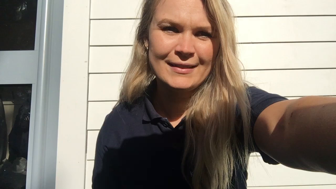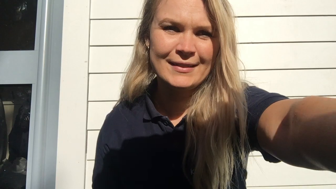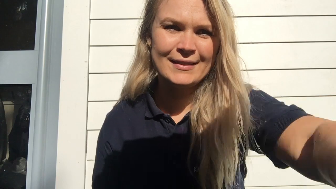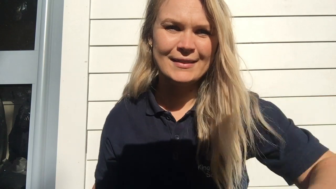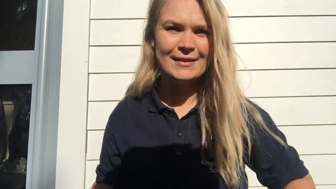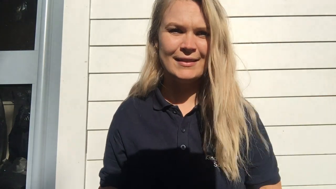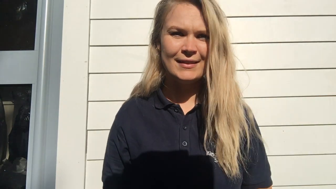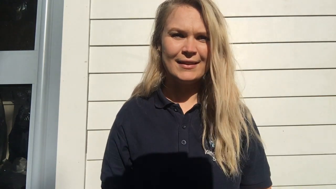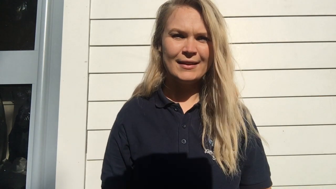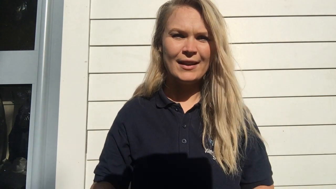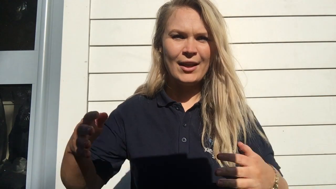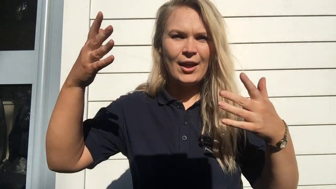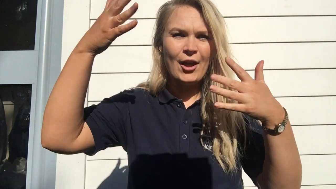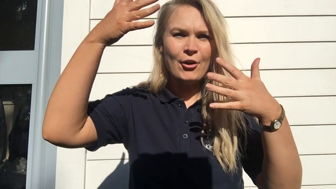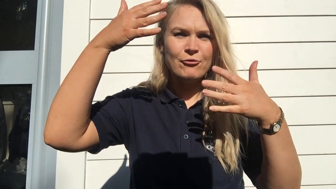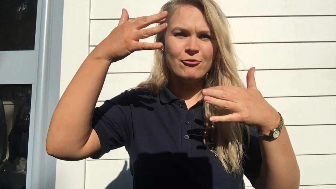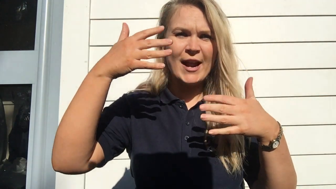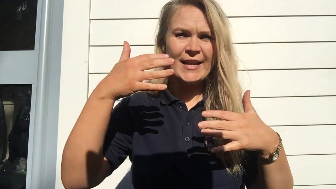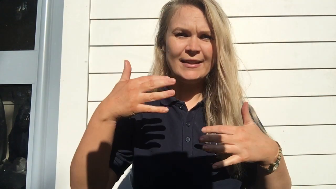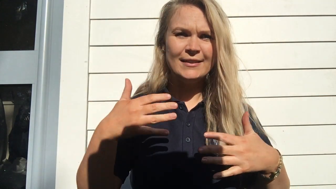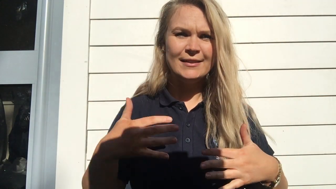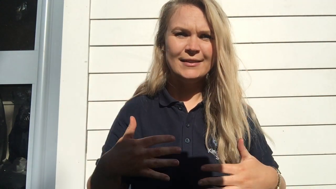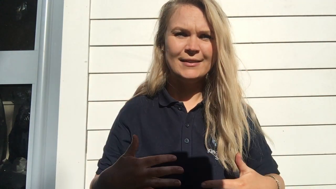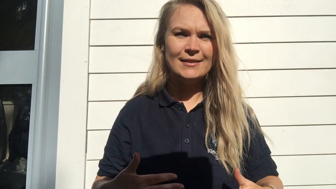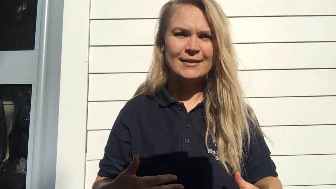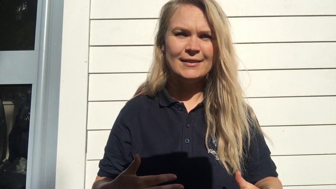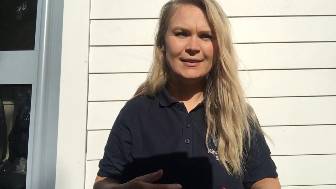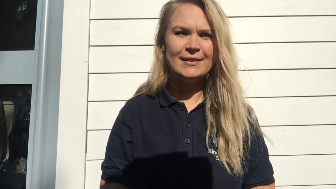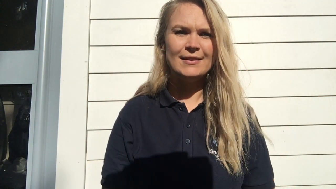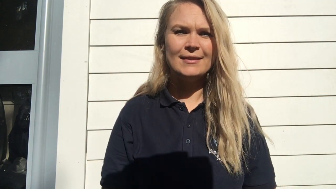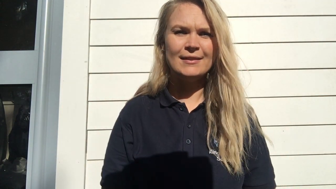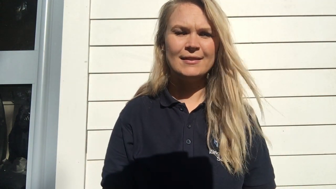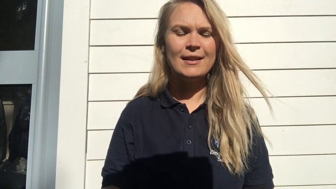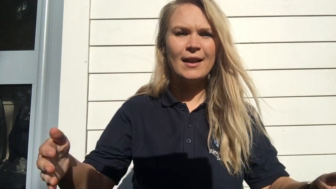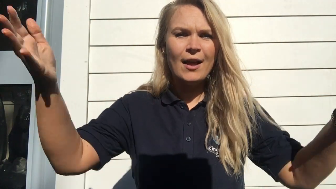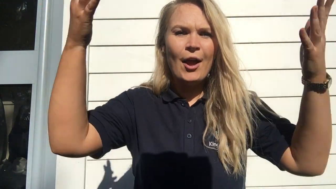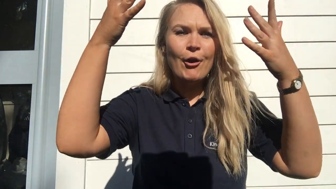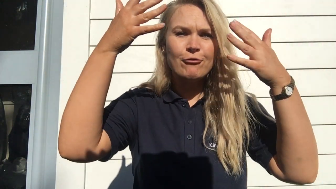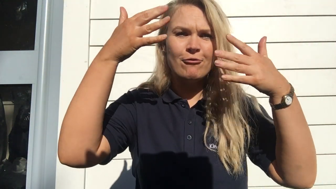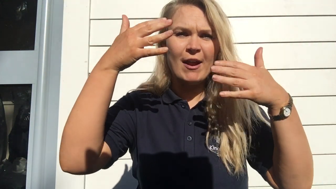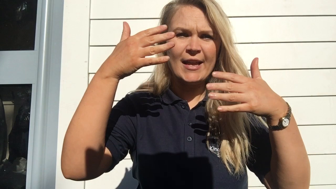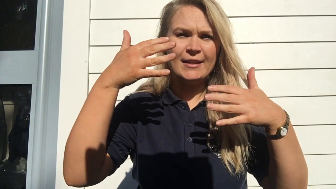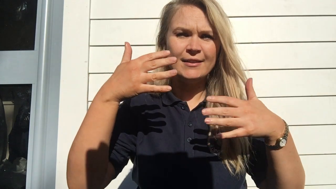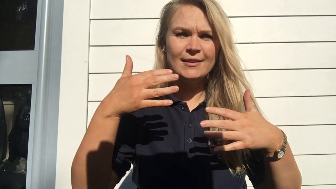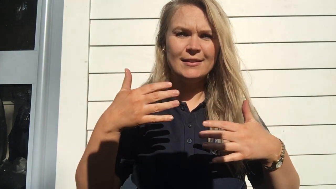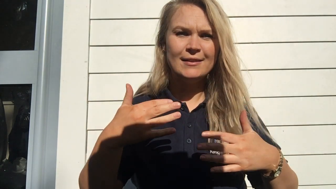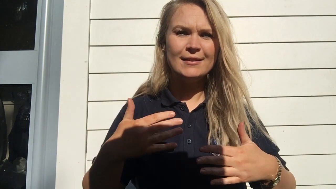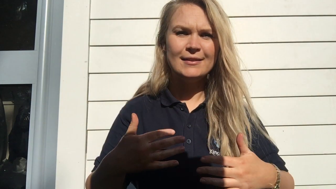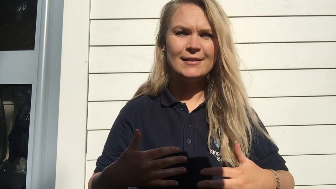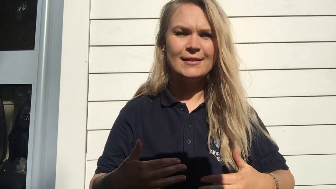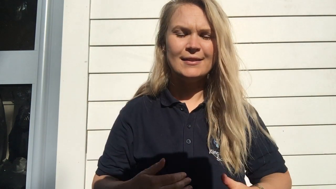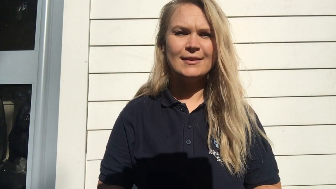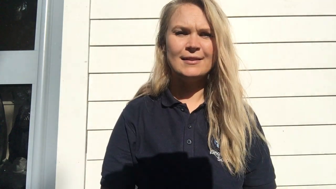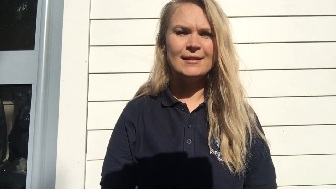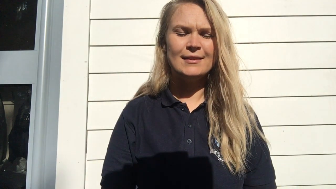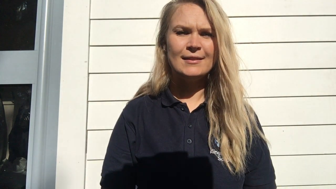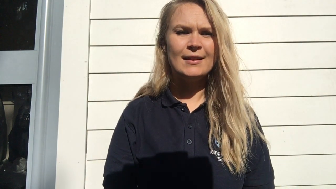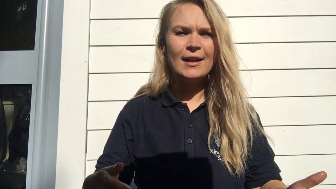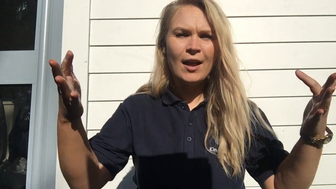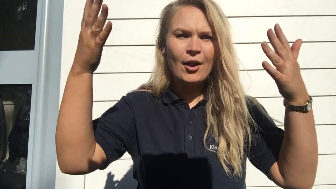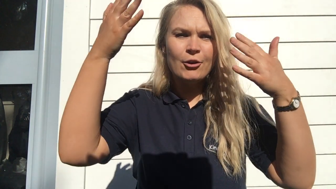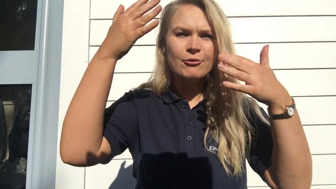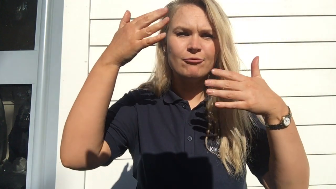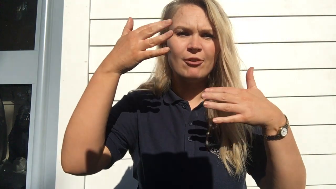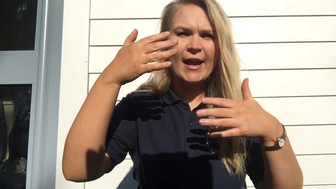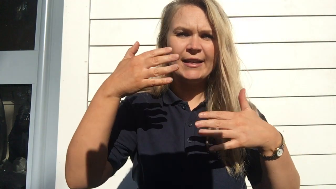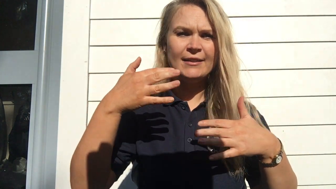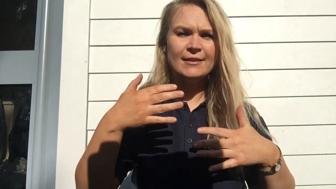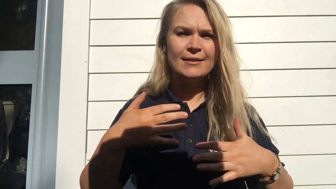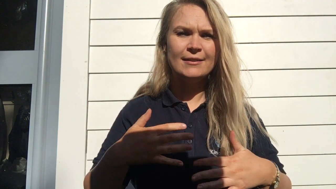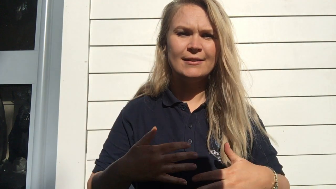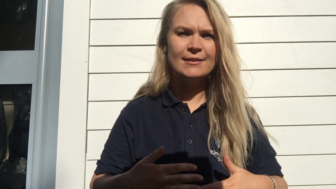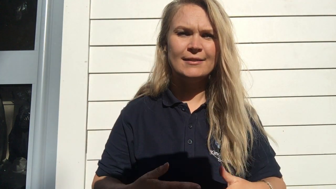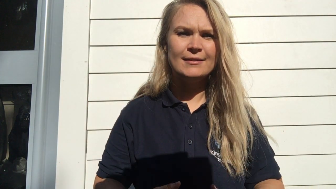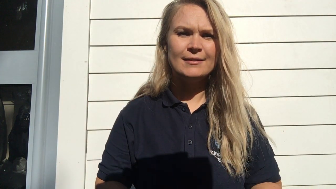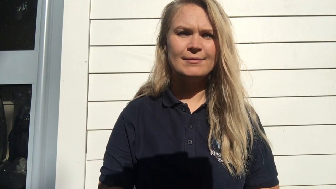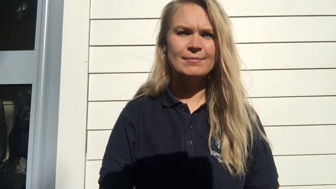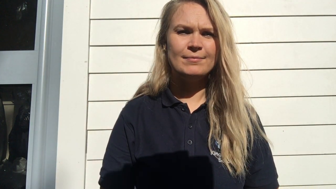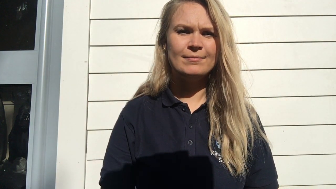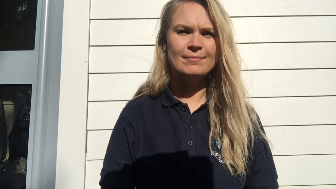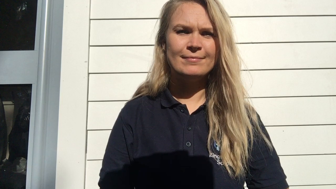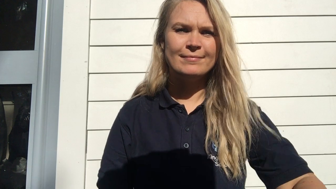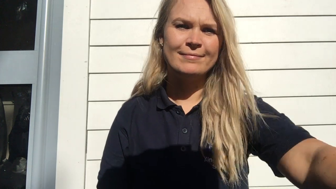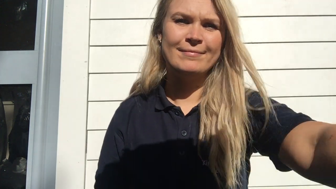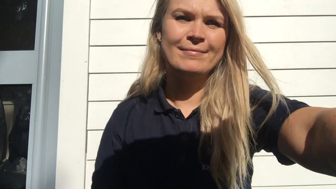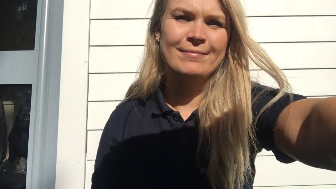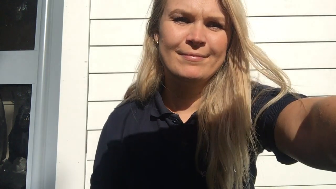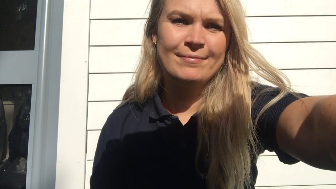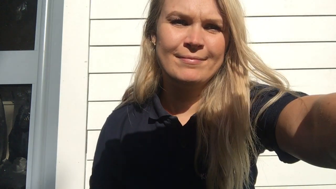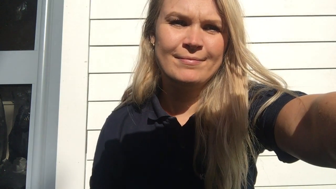Rain